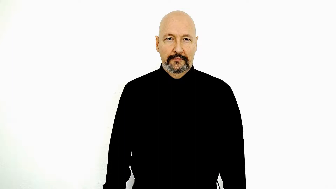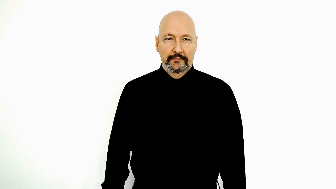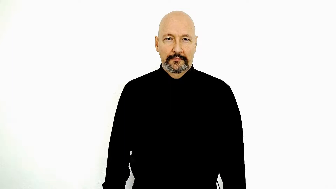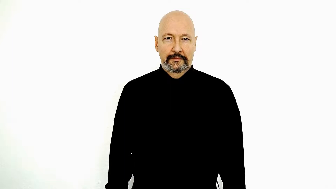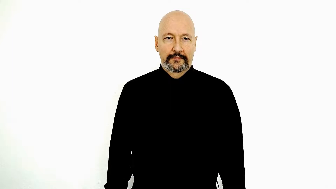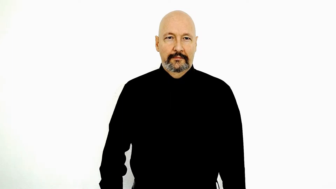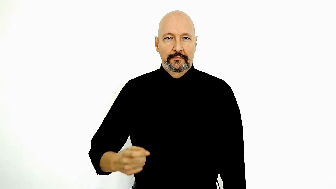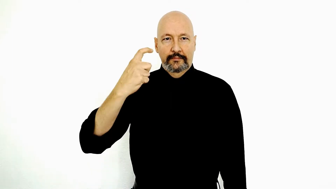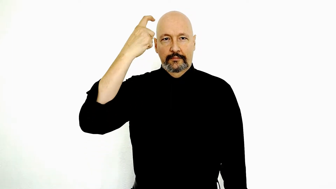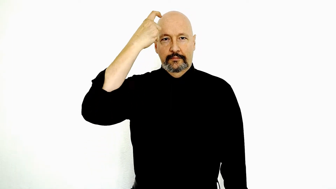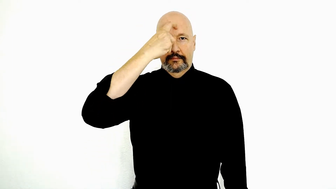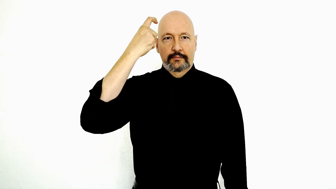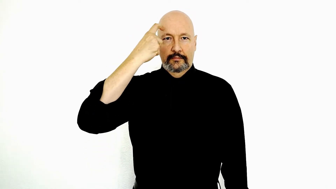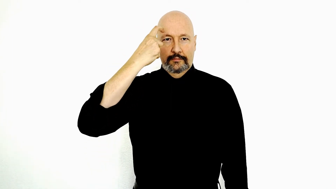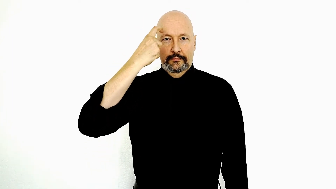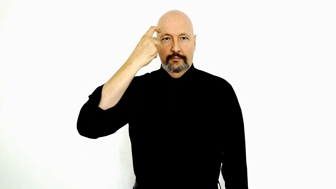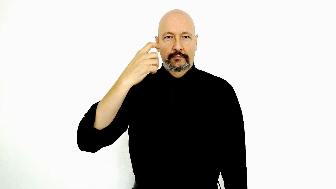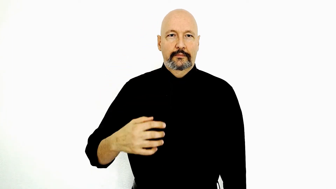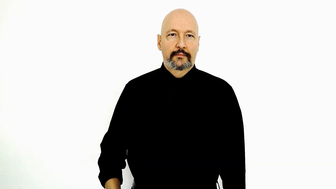HARRY-POTTER-[non-initialized-version]